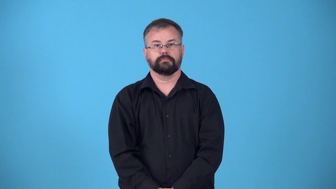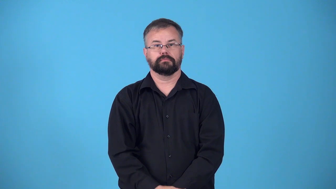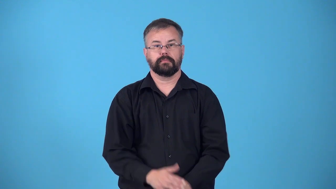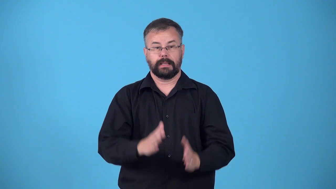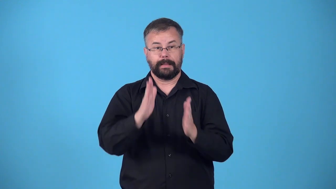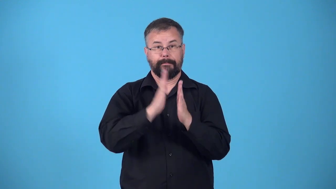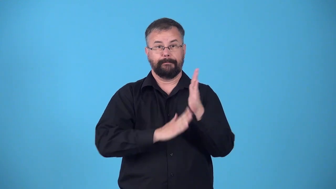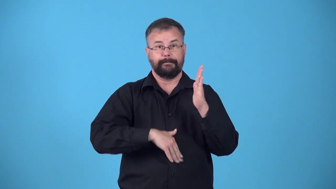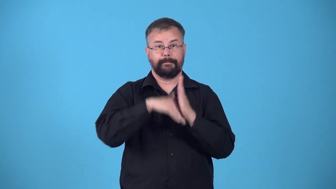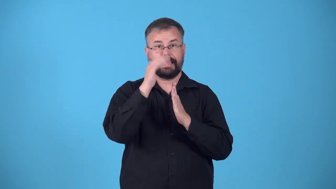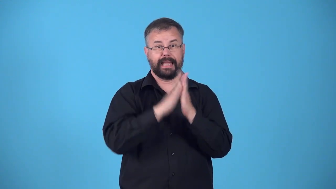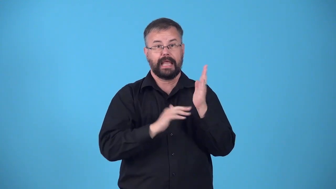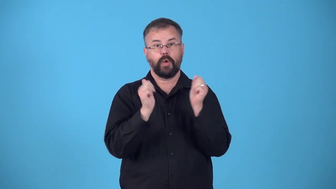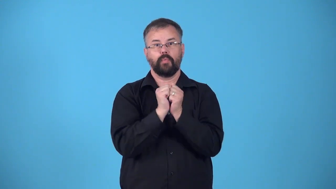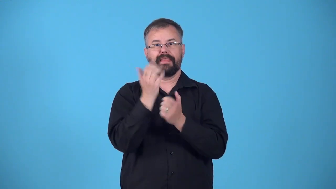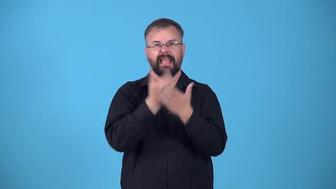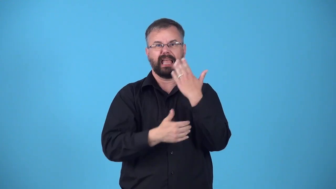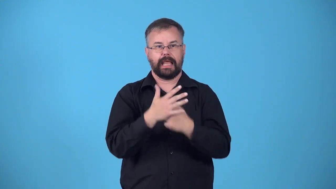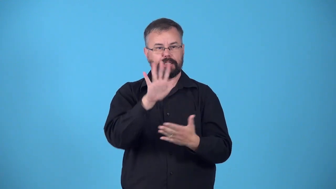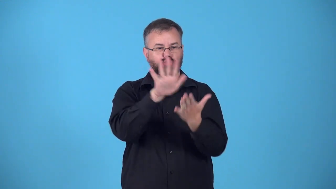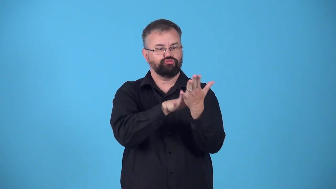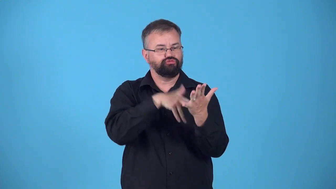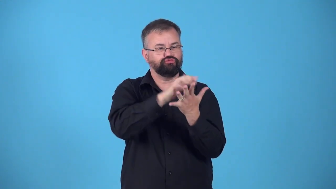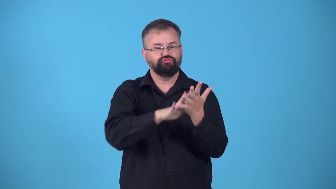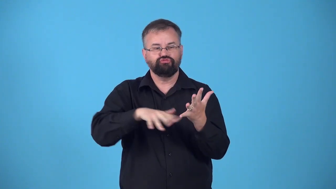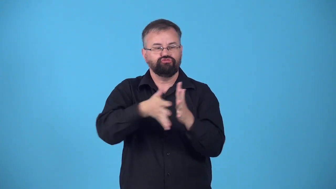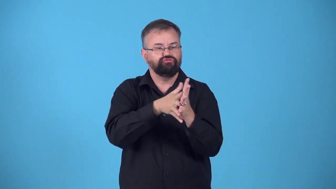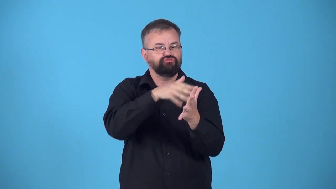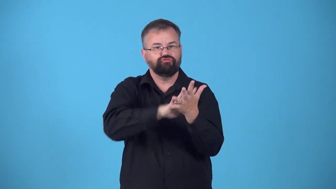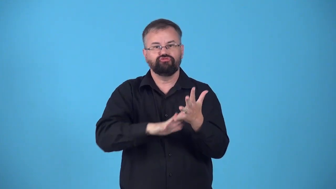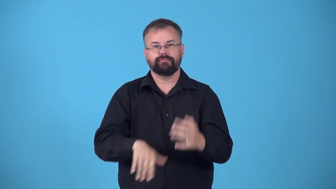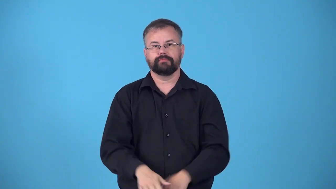finger paint